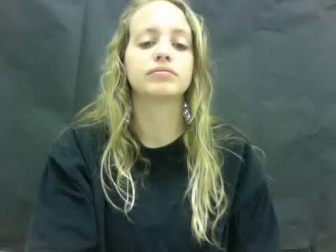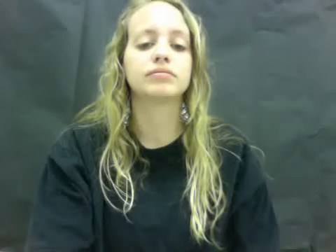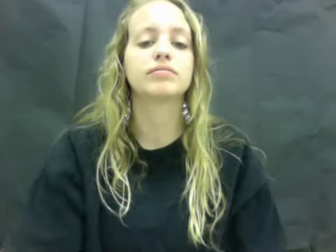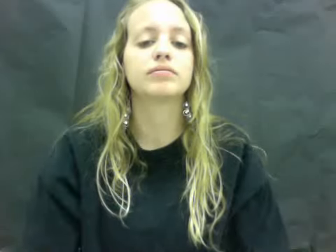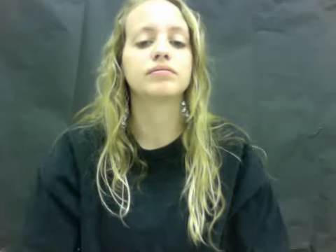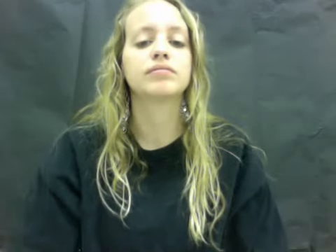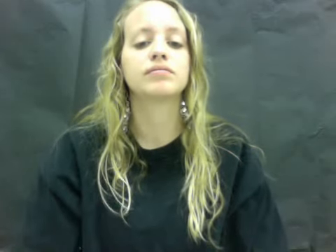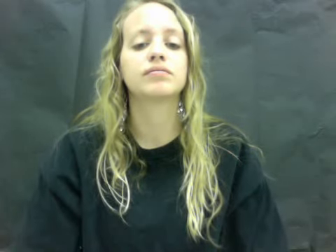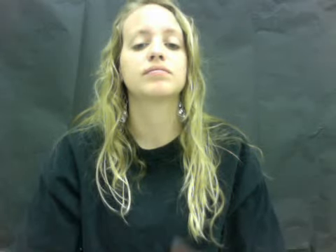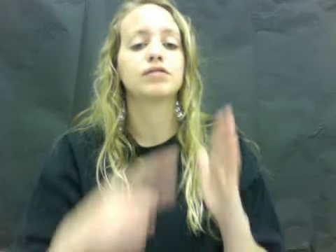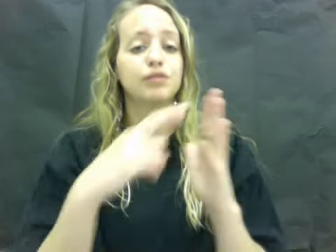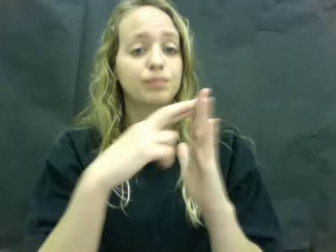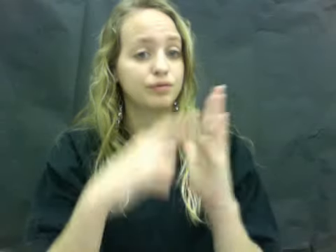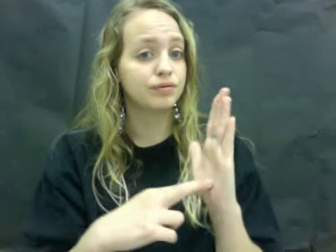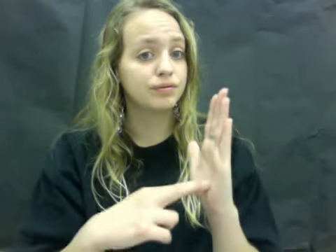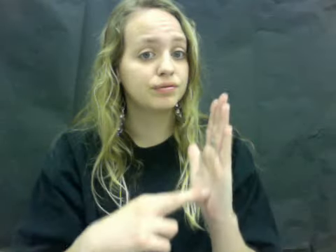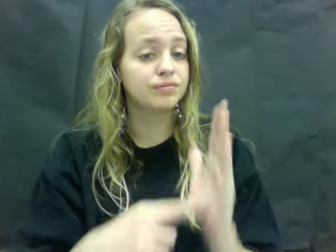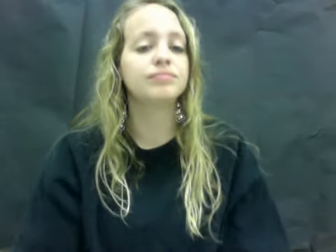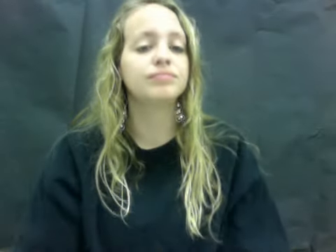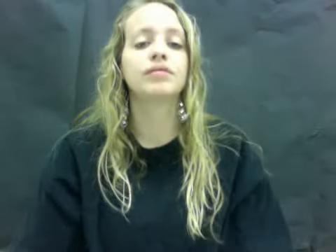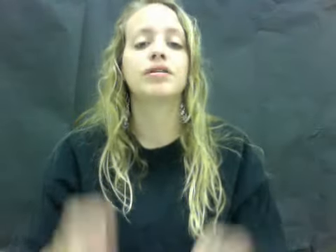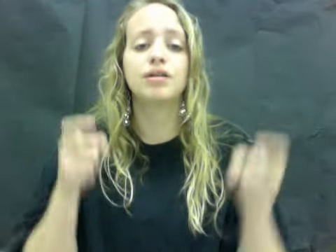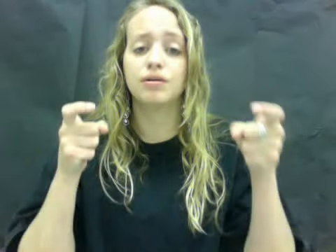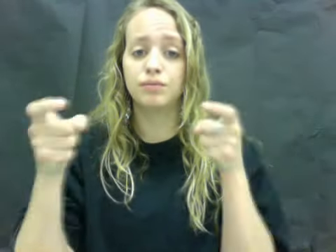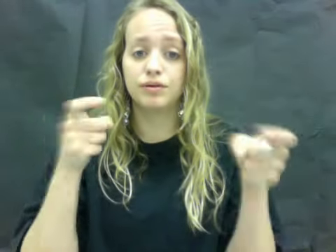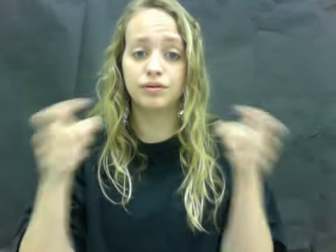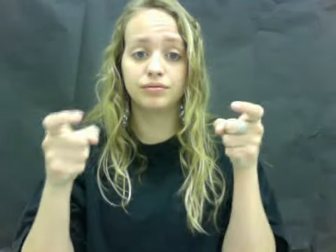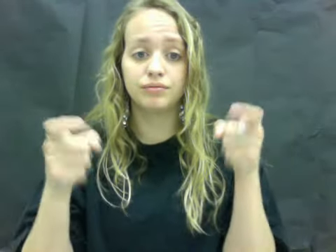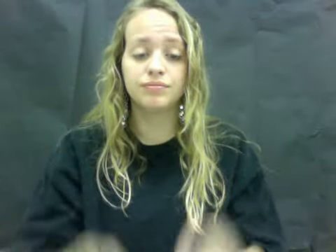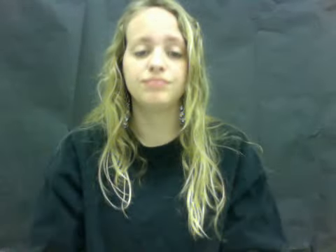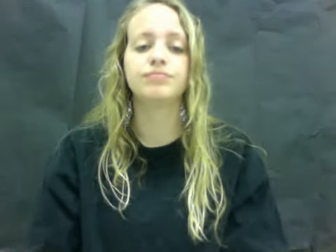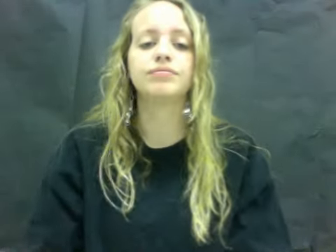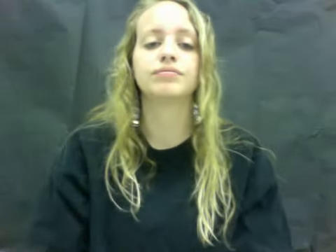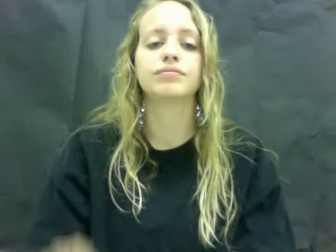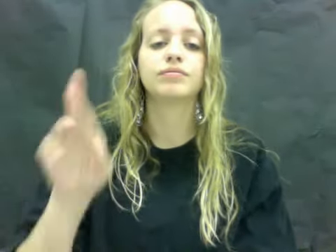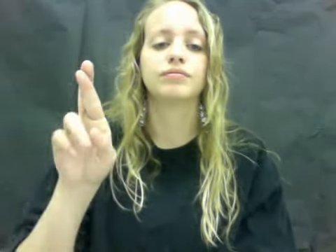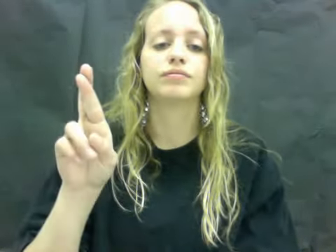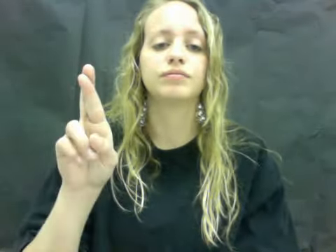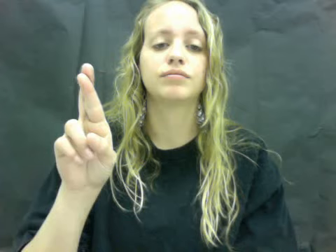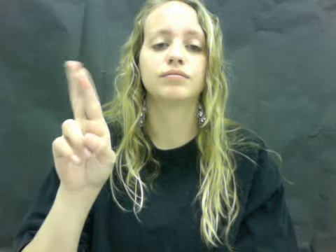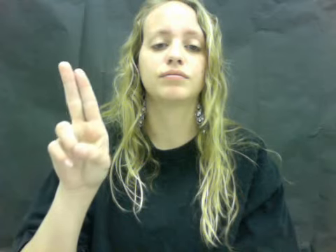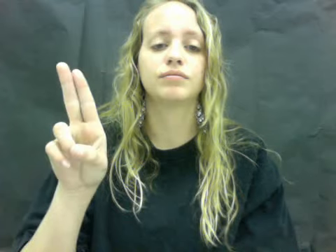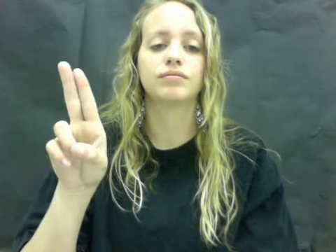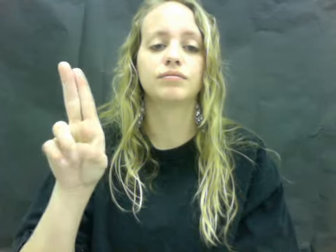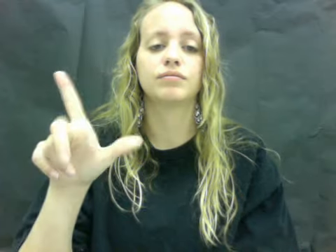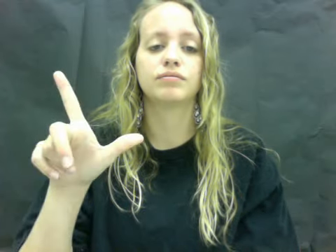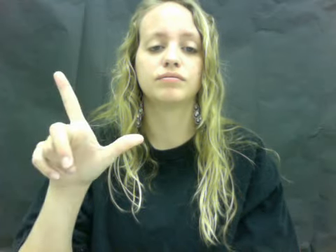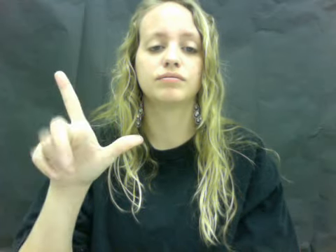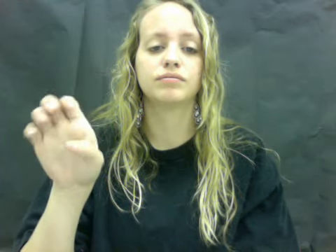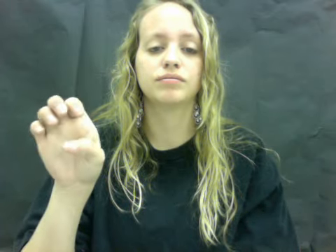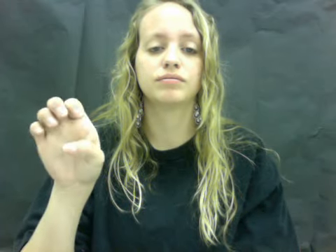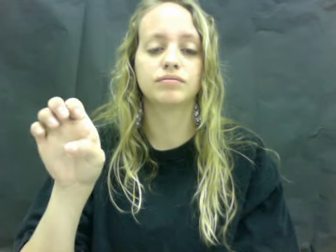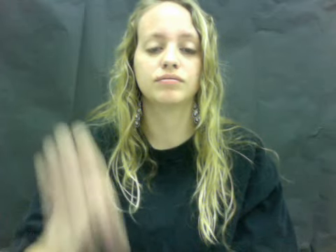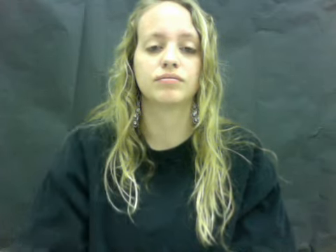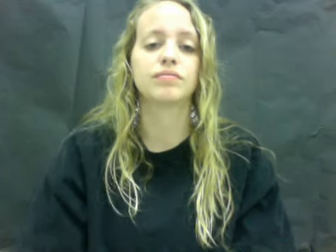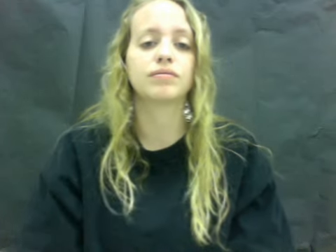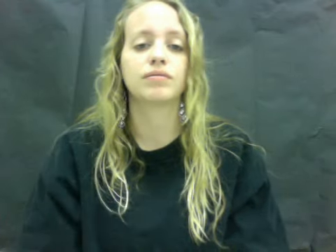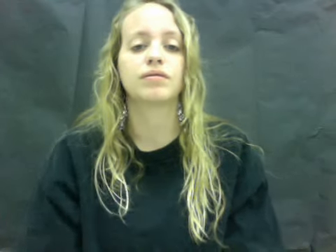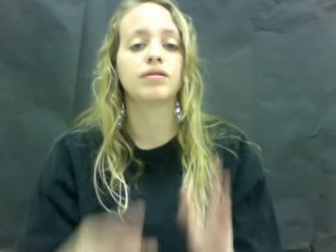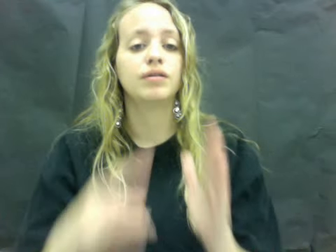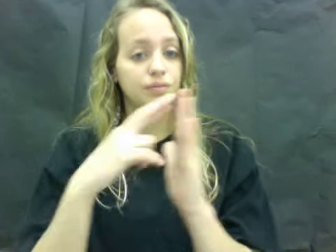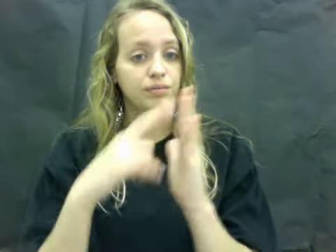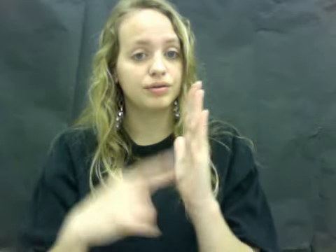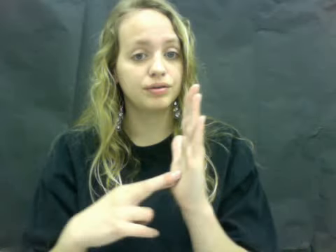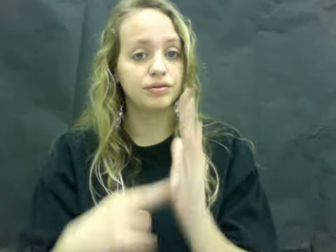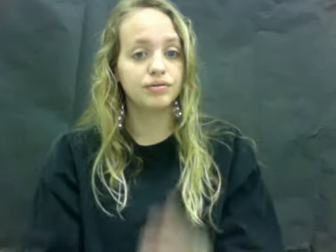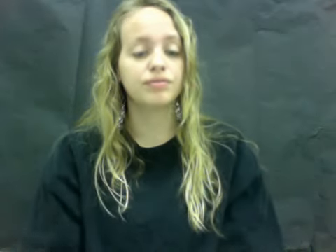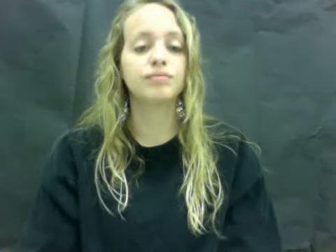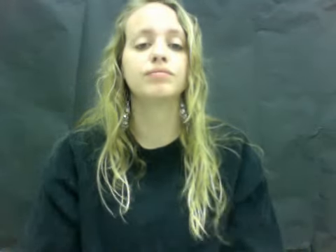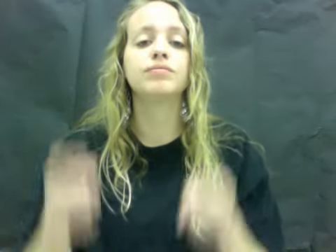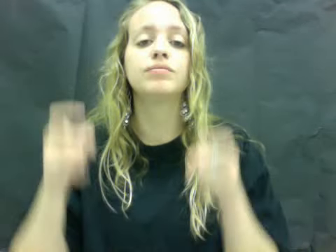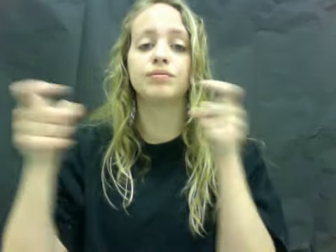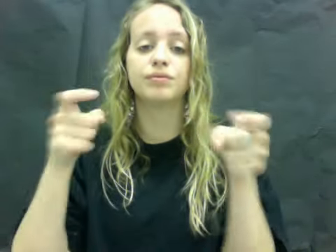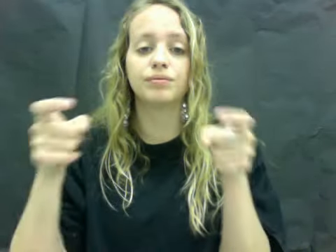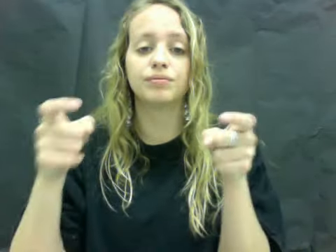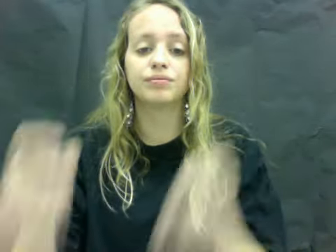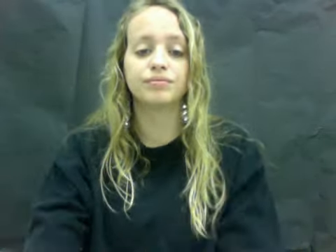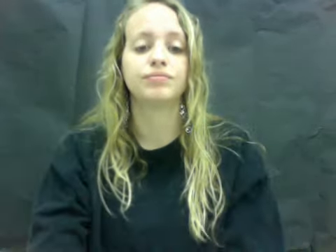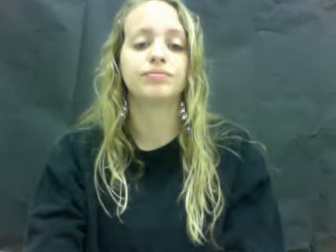rule